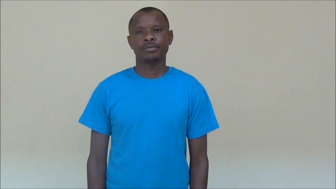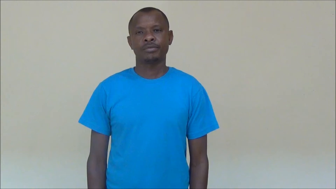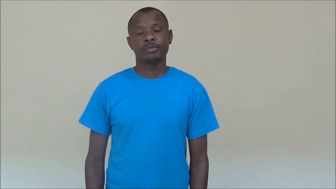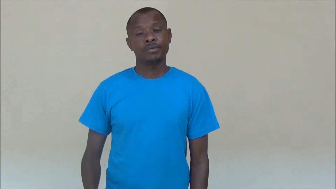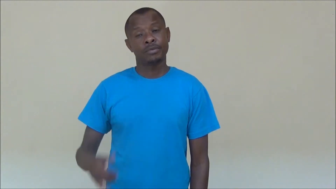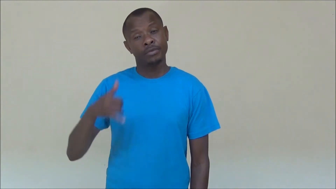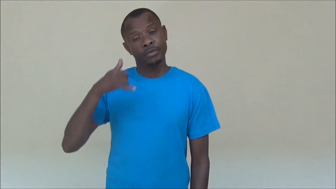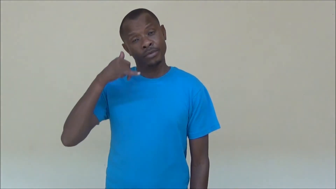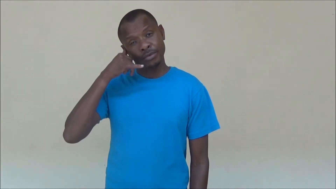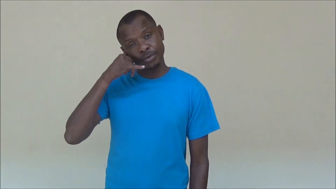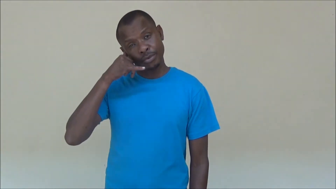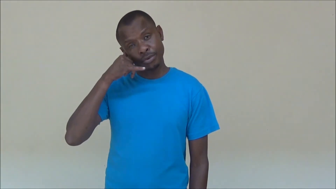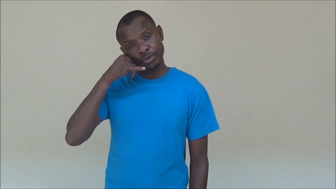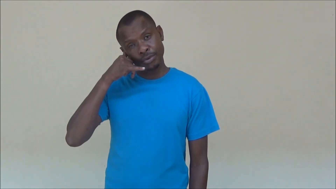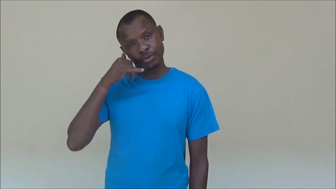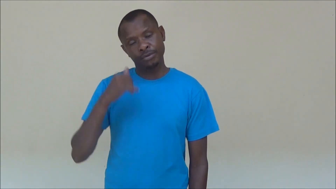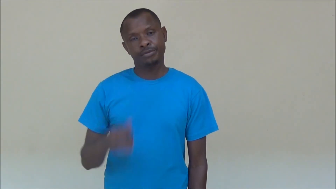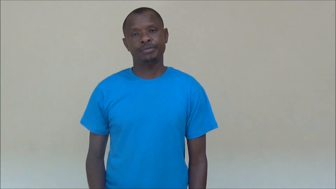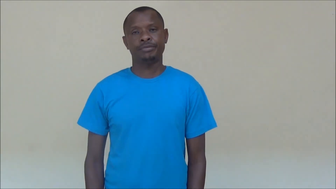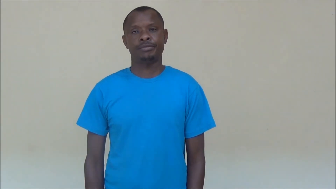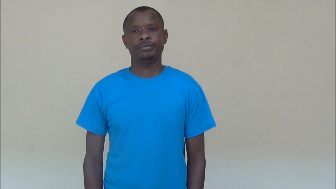CALL